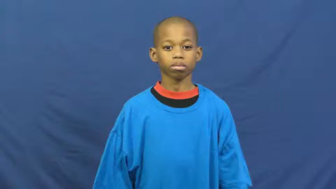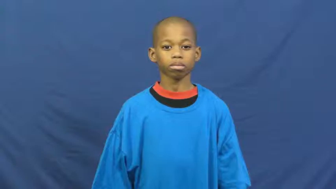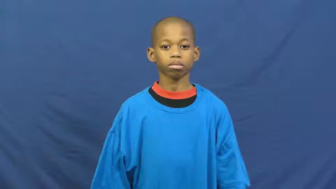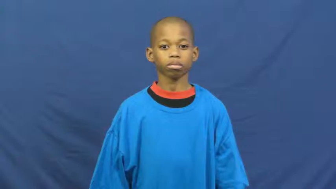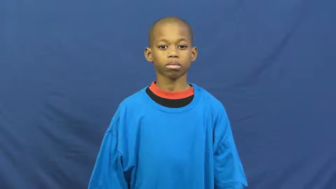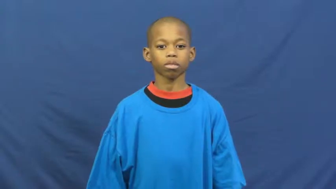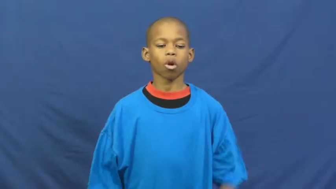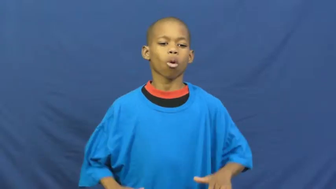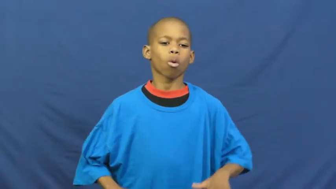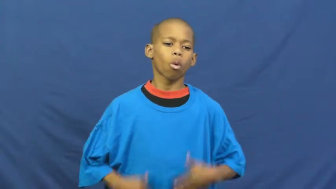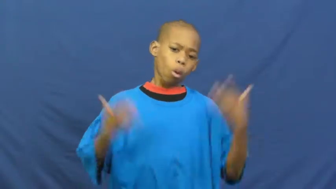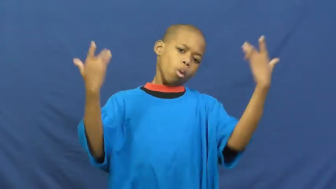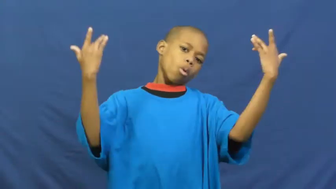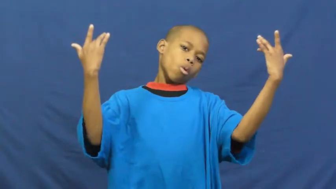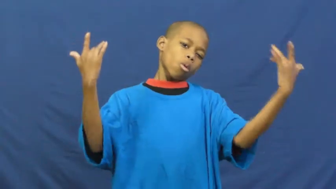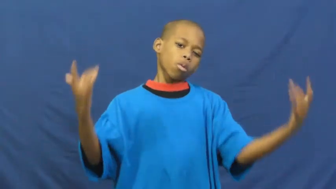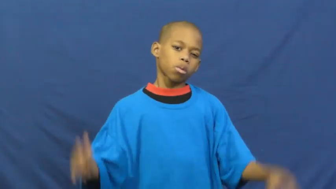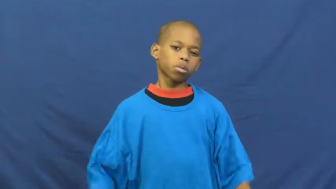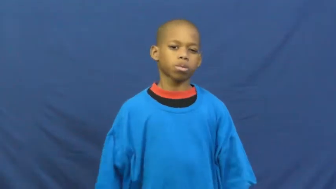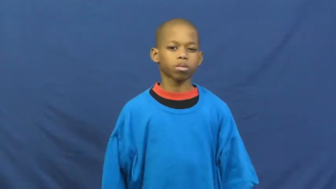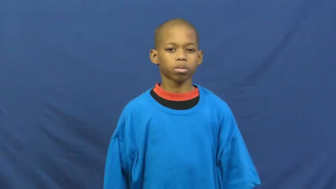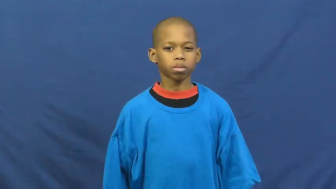delight,delightful,charmed